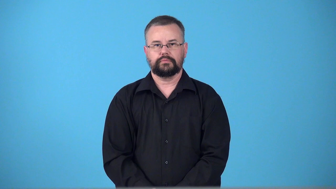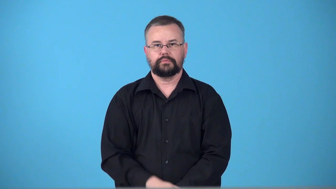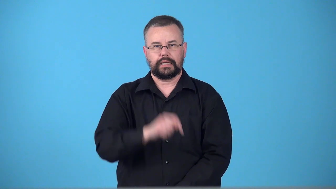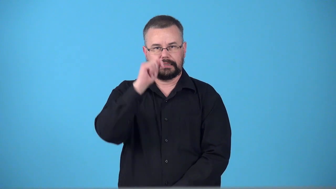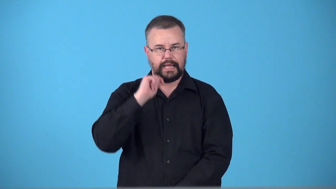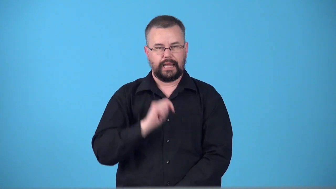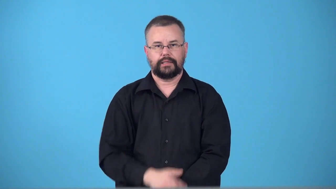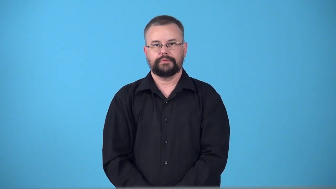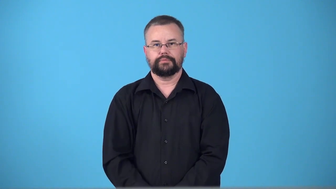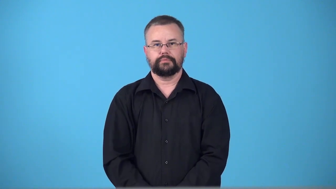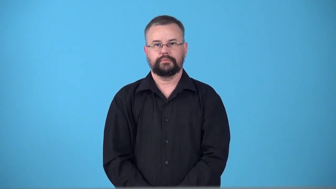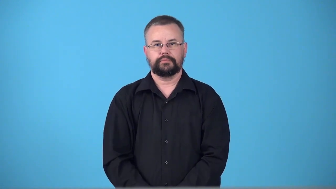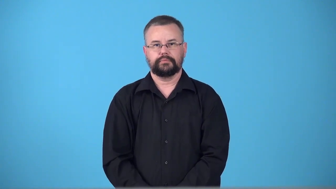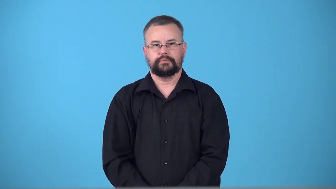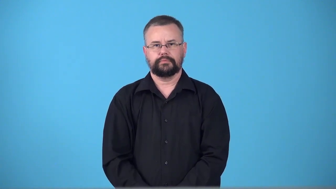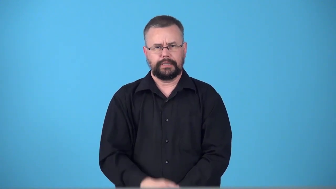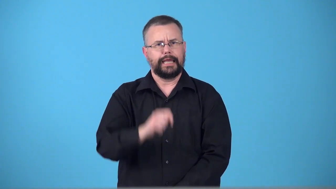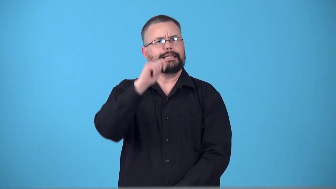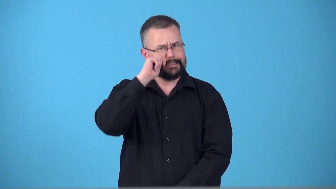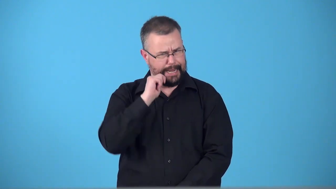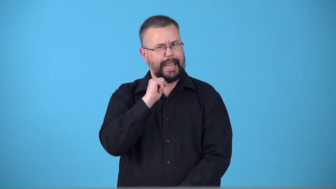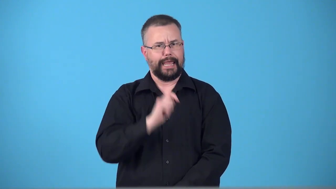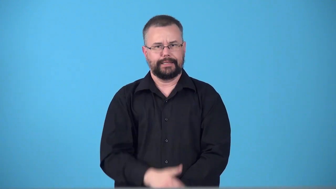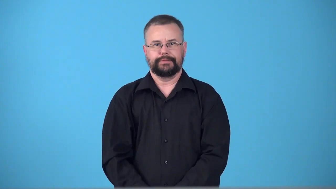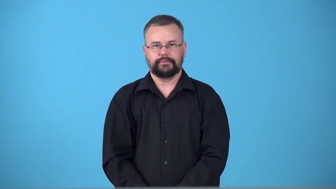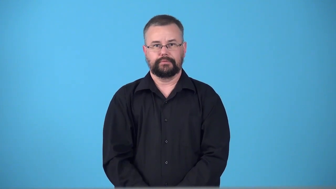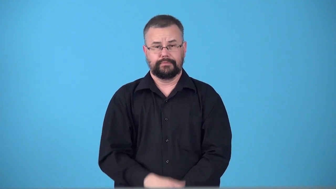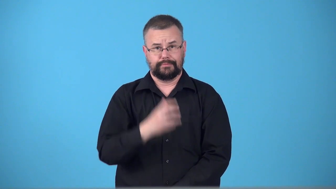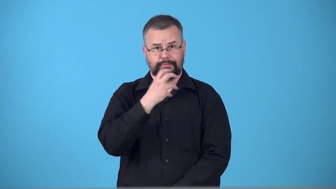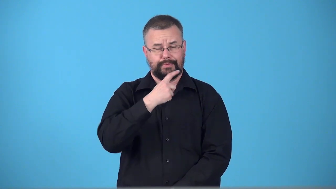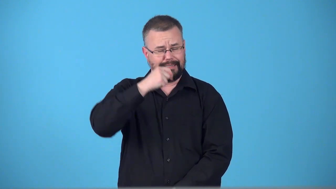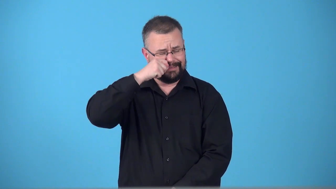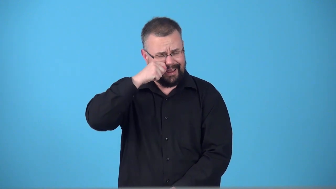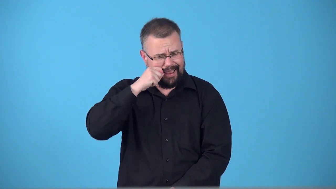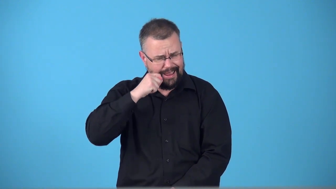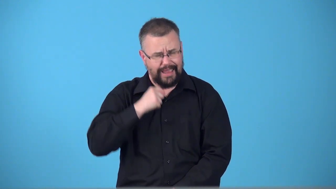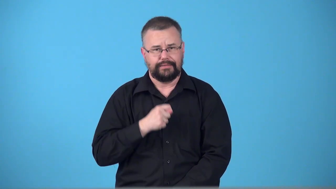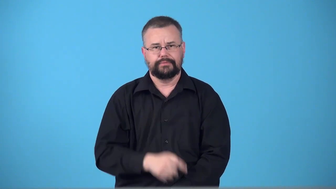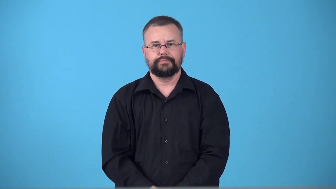tan,tanner,tannest